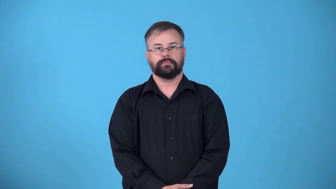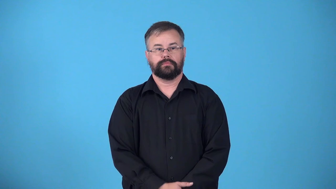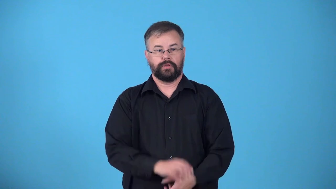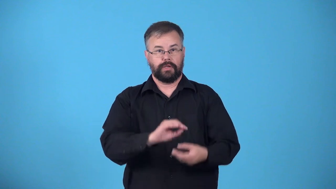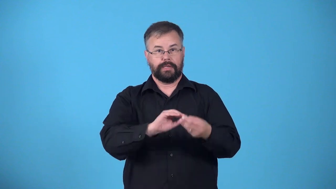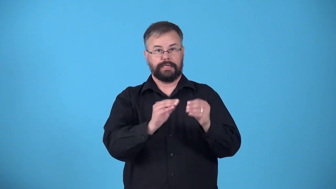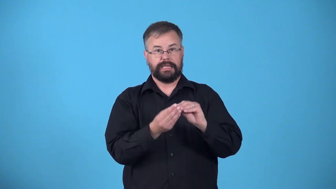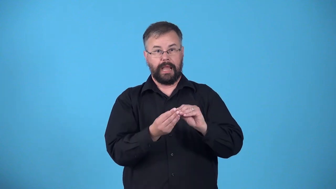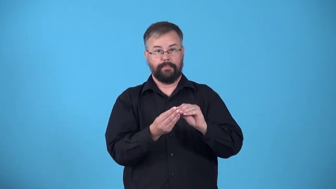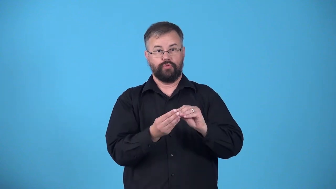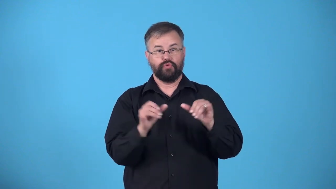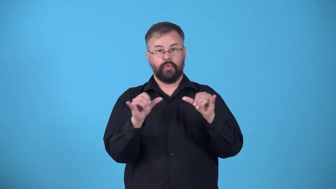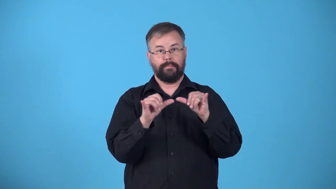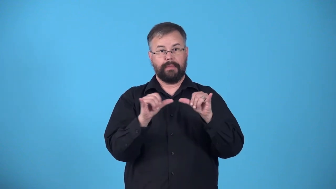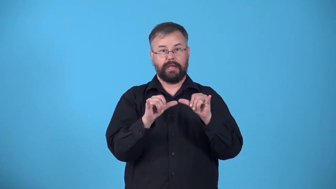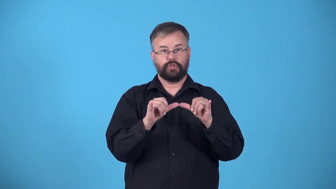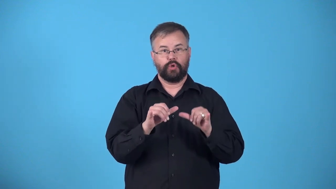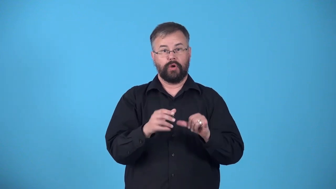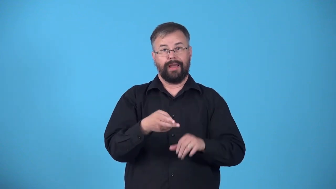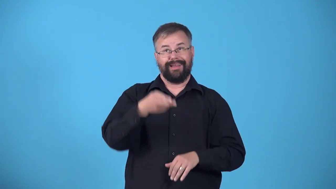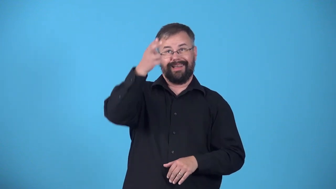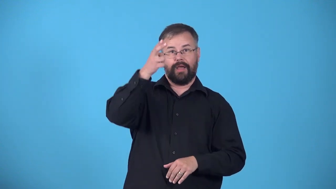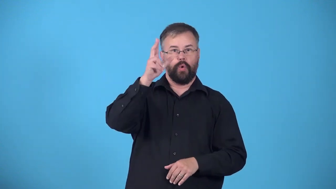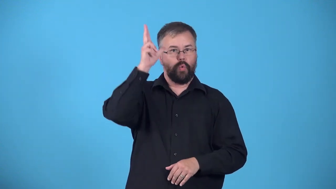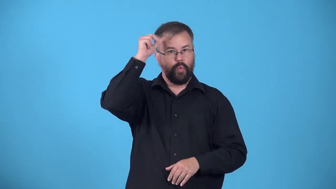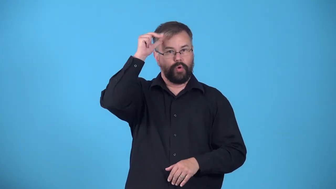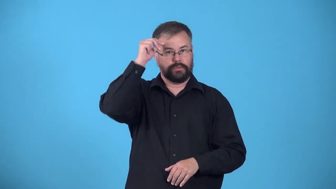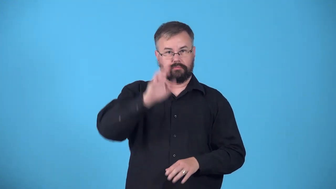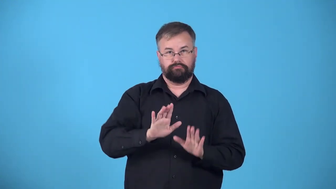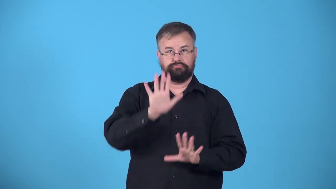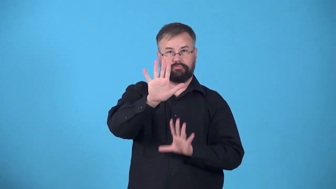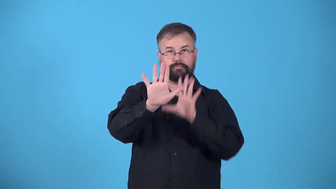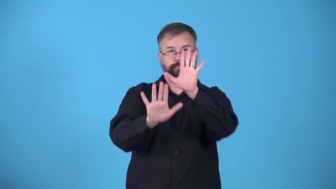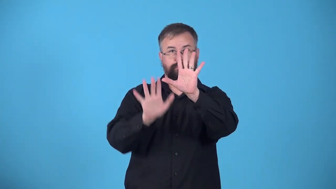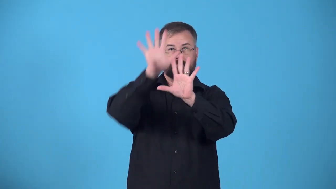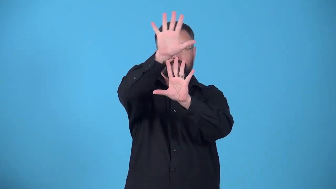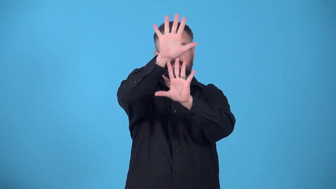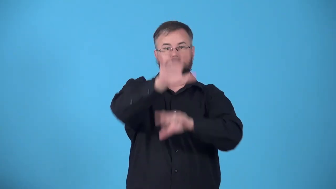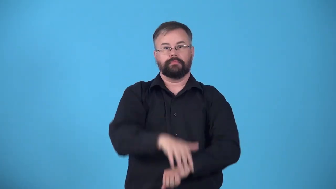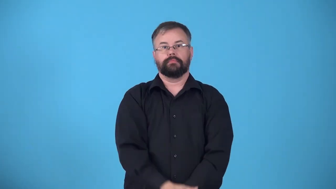hand